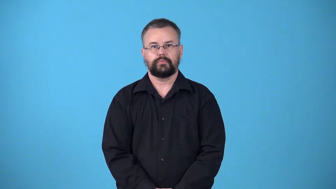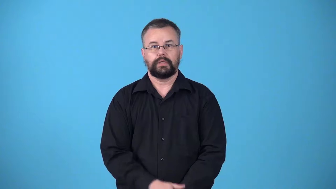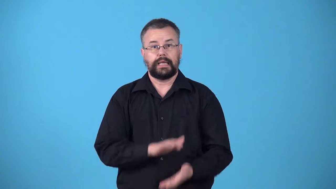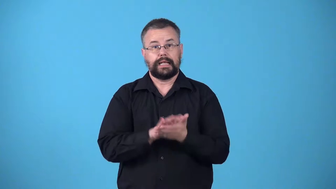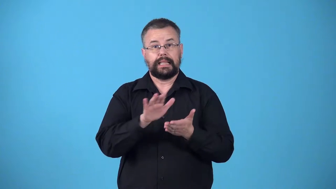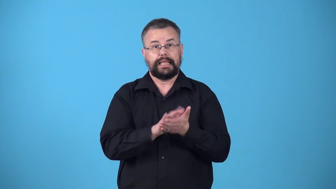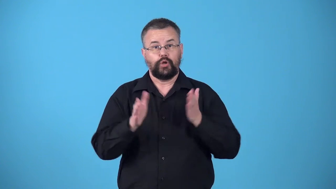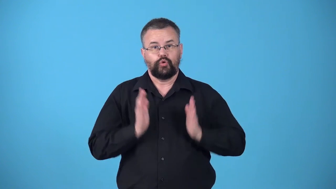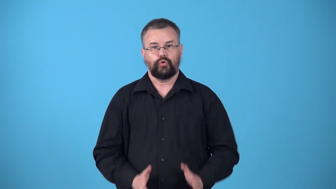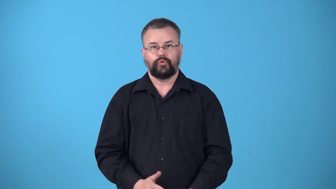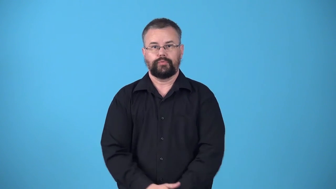cleaner-person